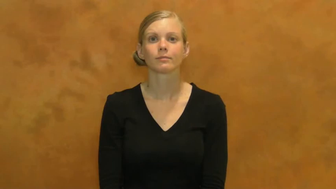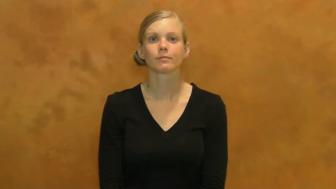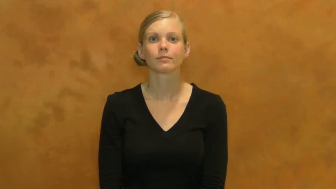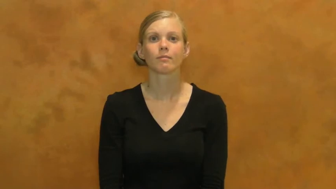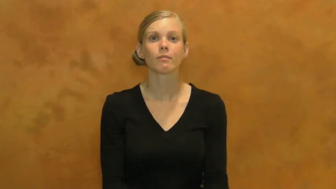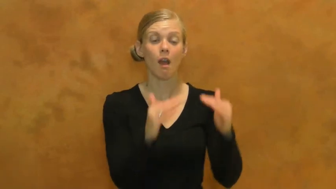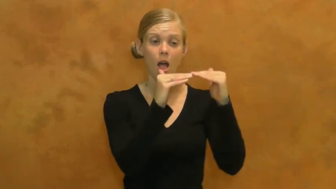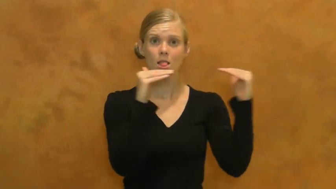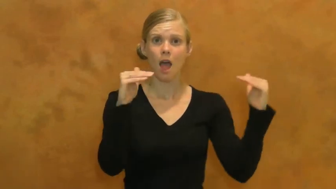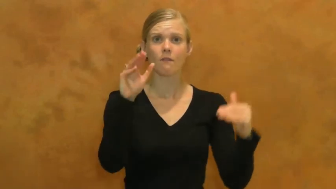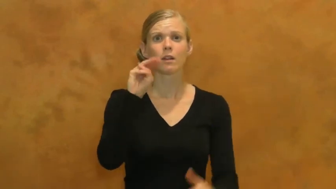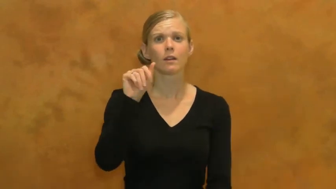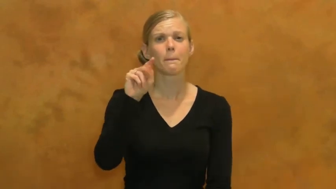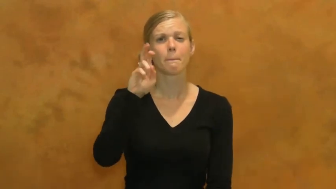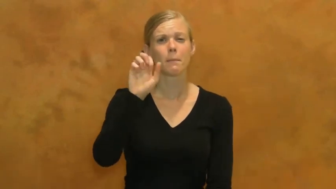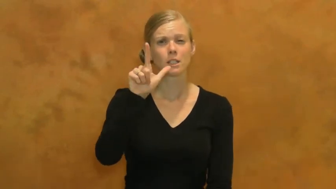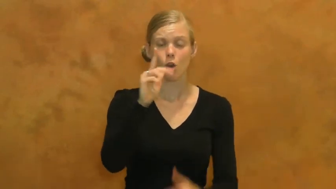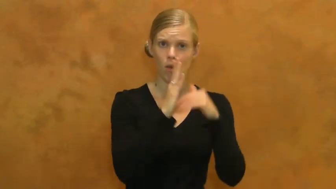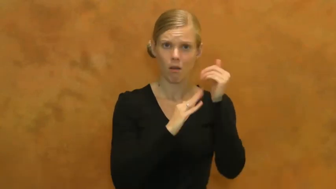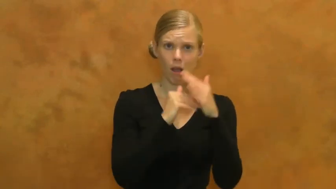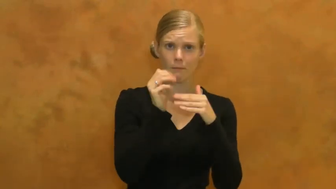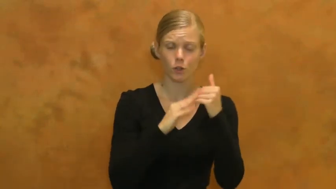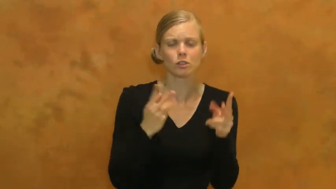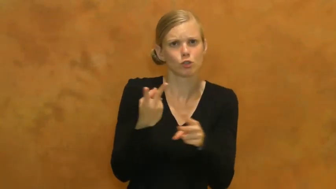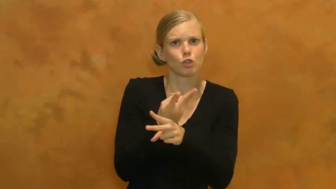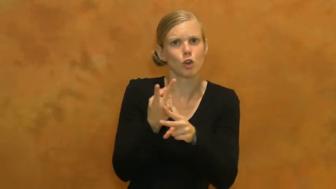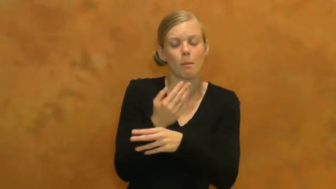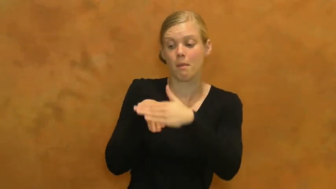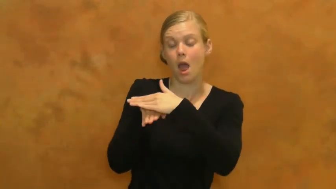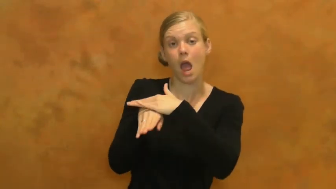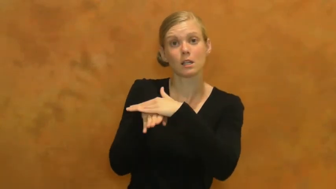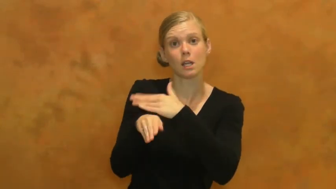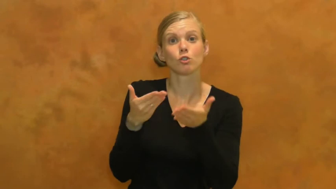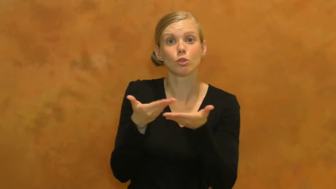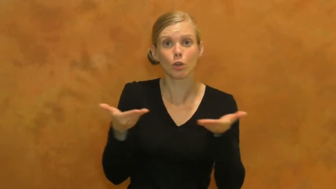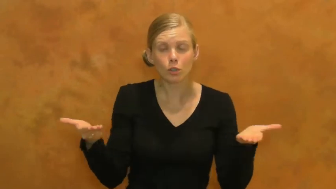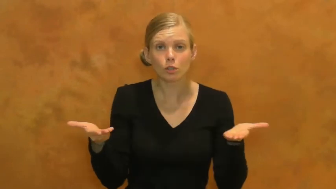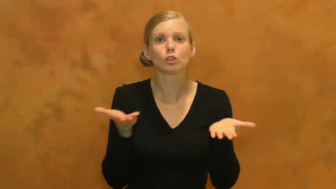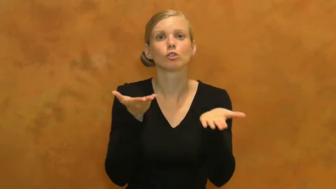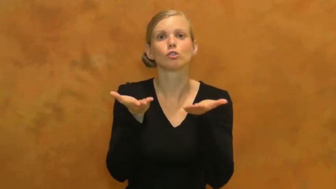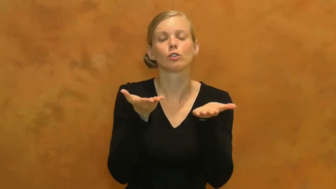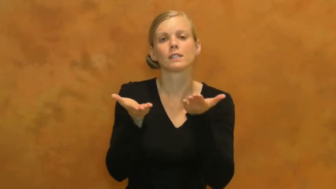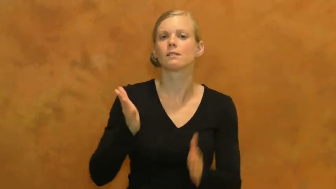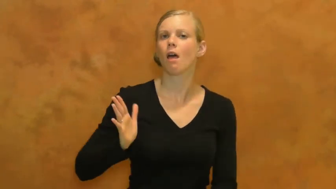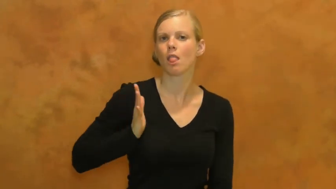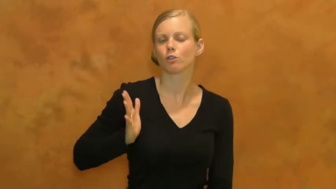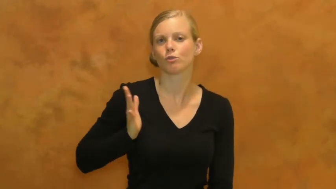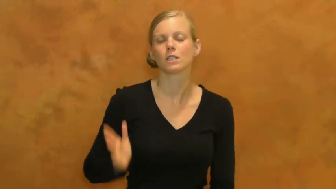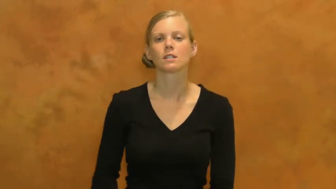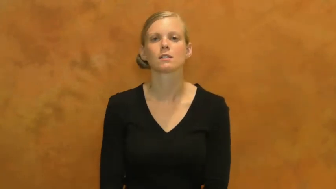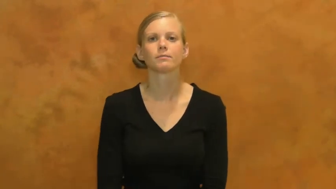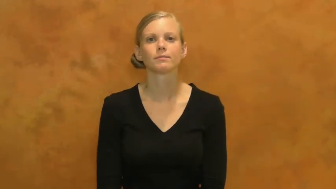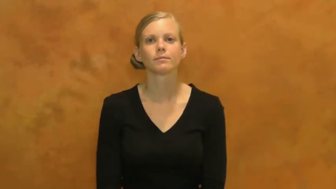standard of living